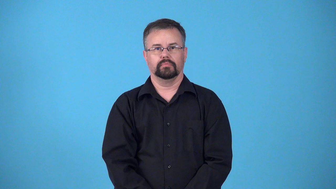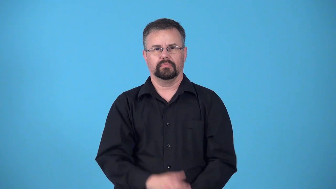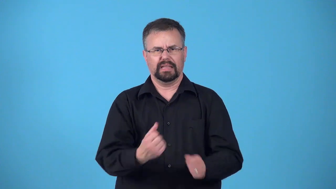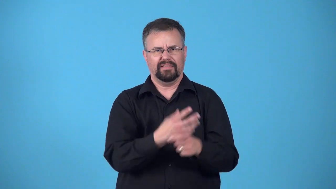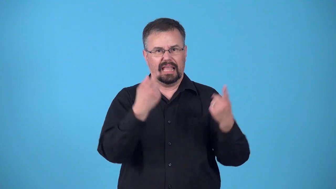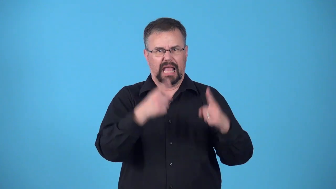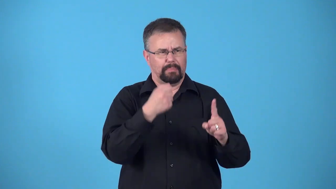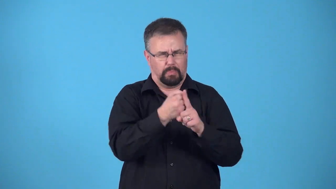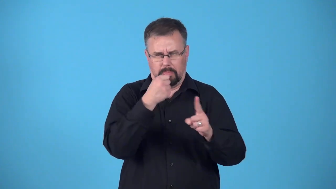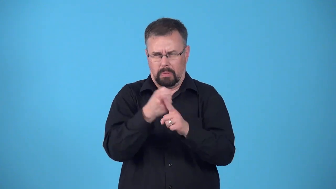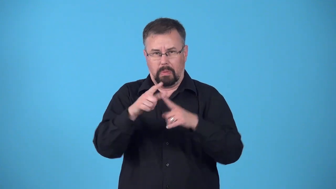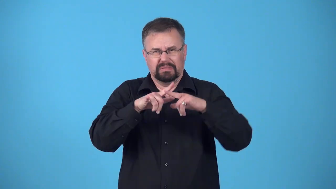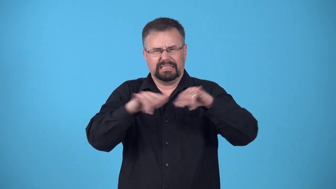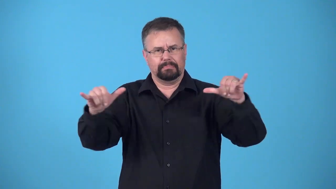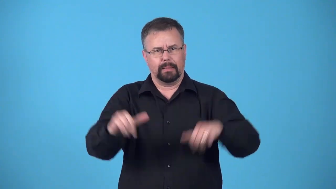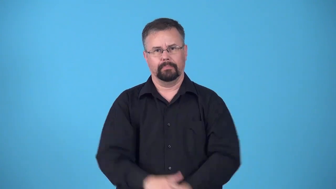when it rains, it pours